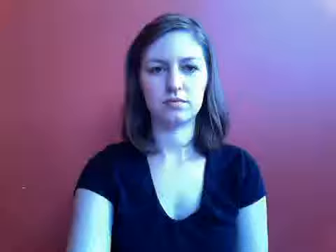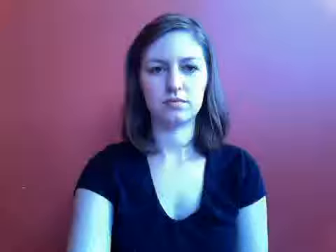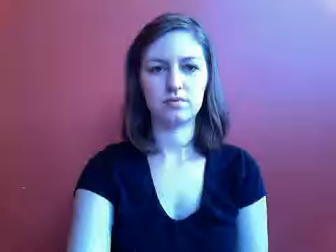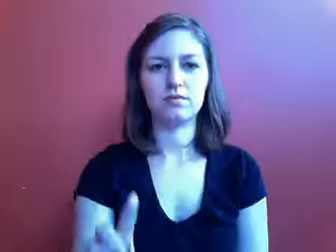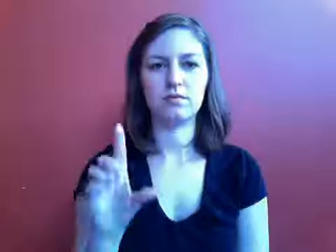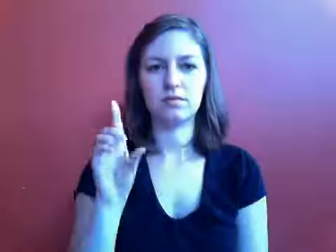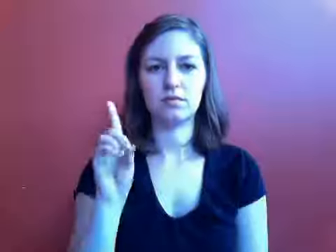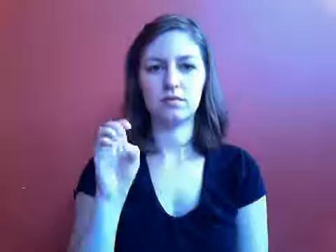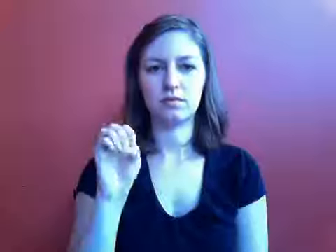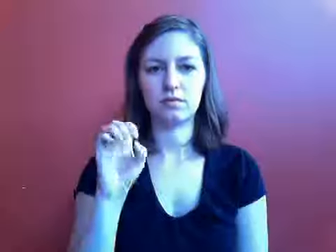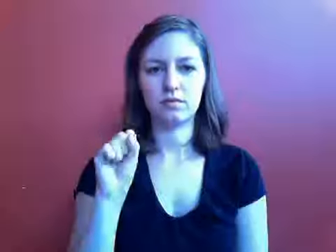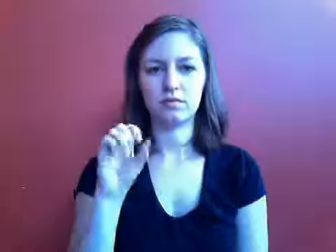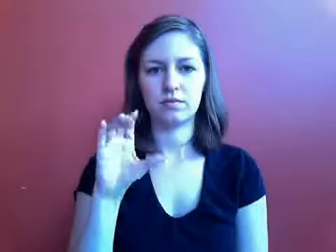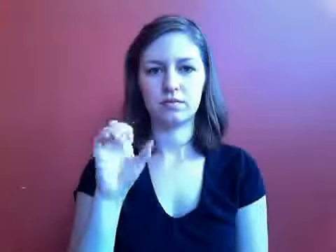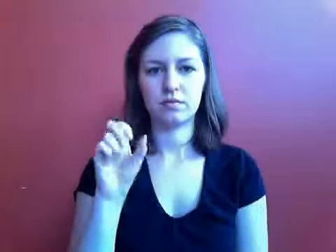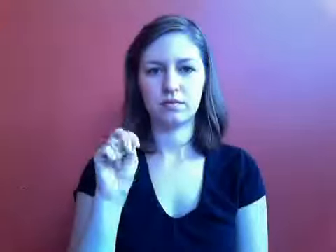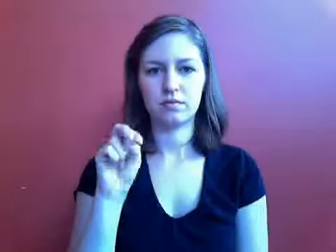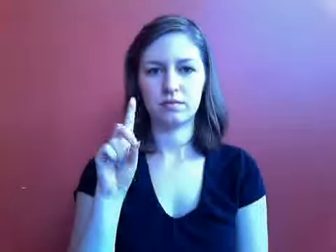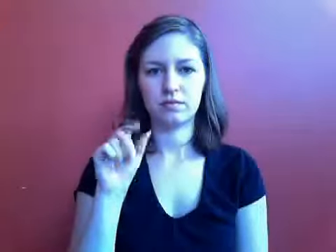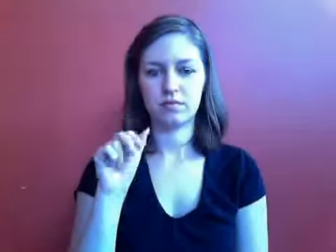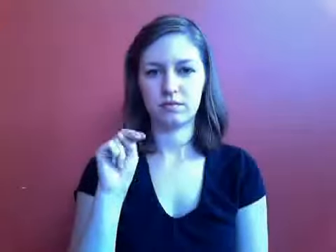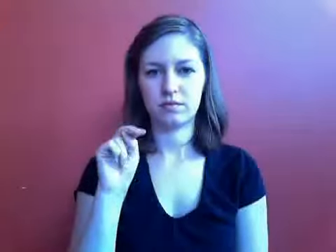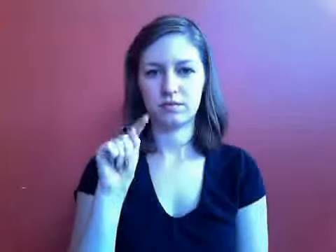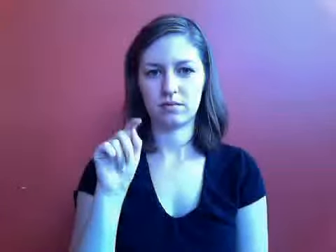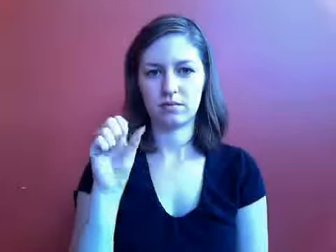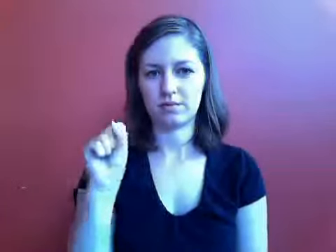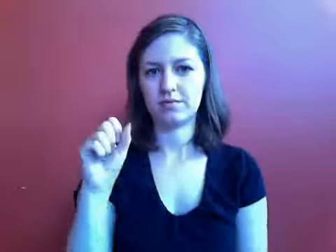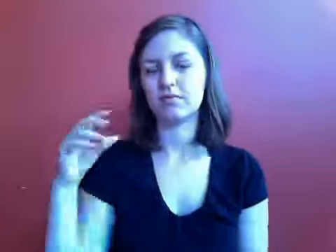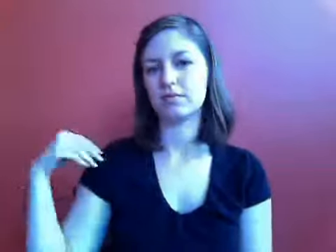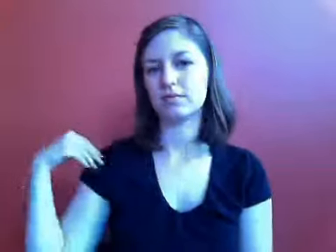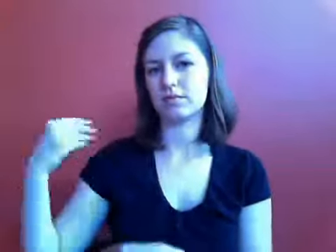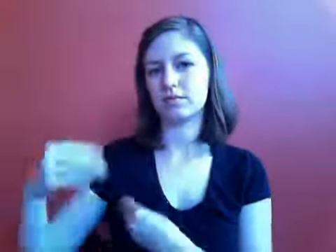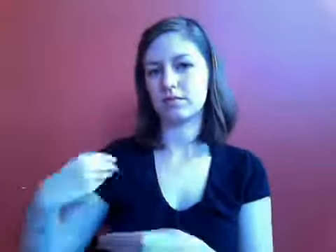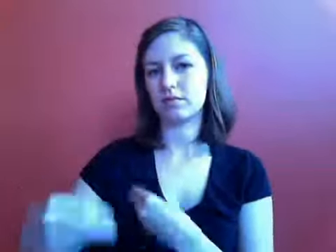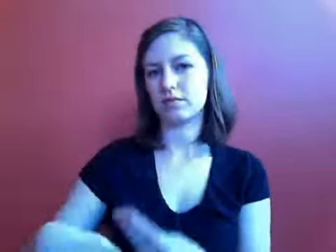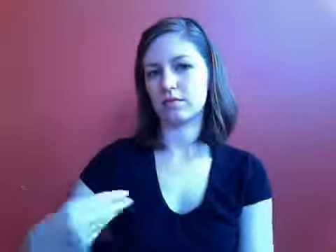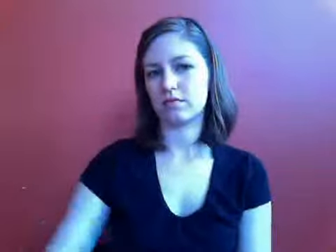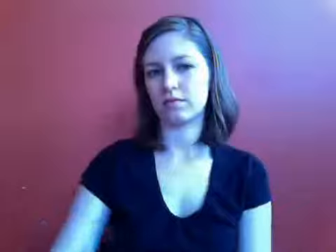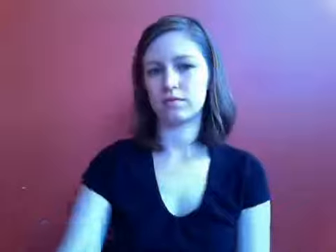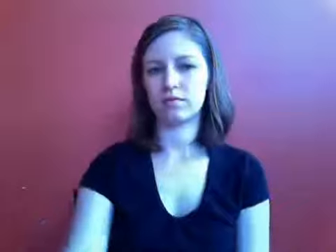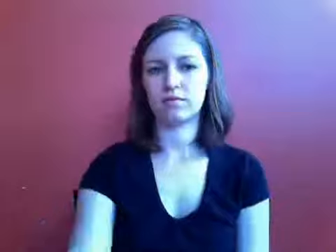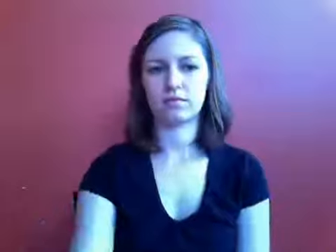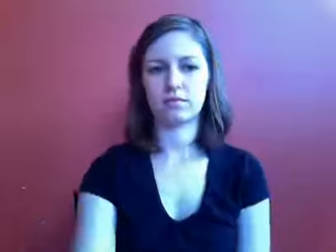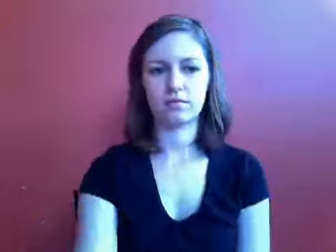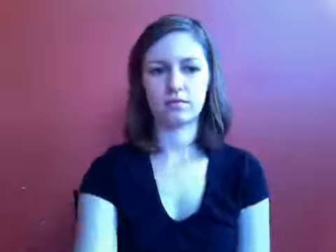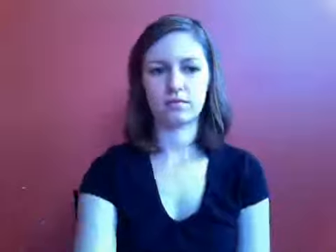descendants